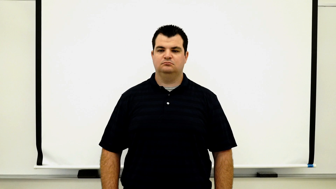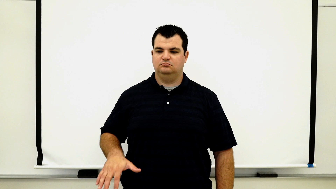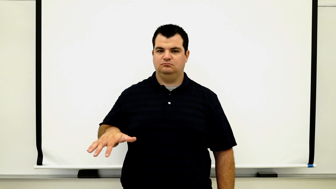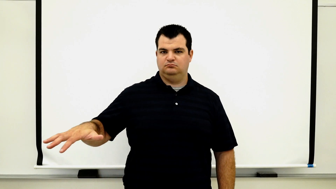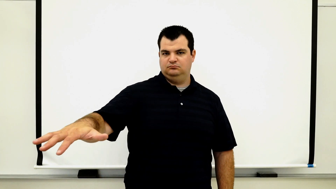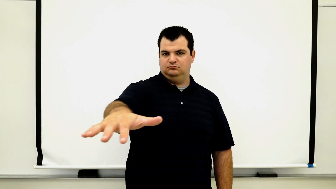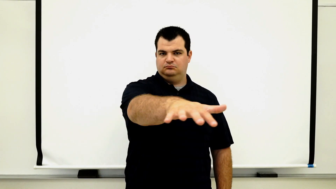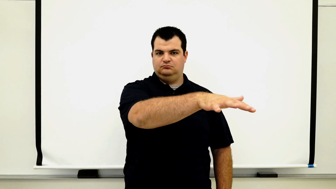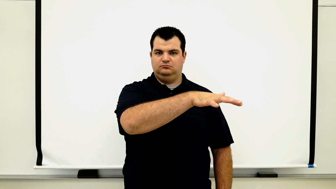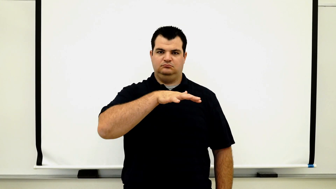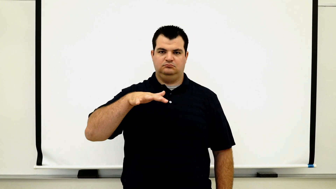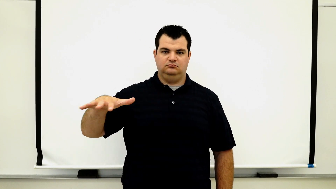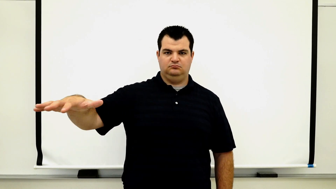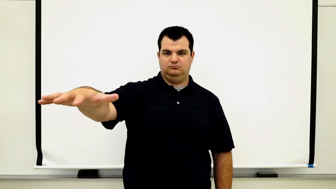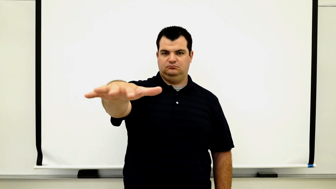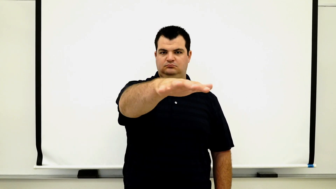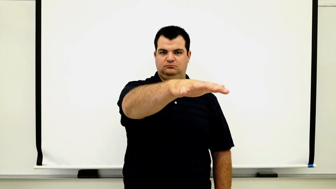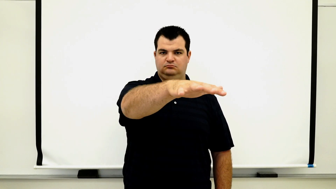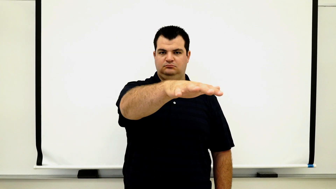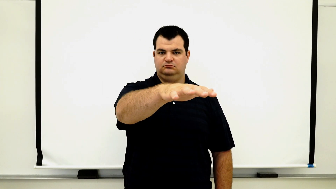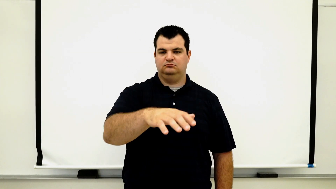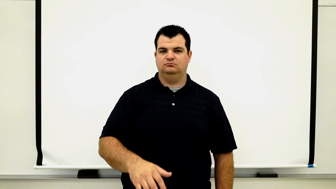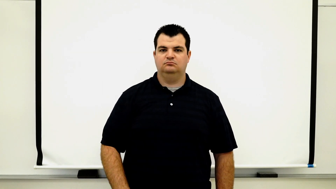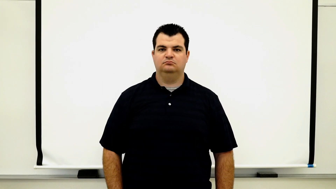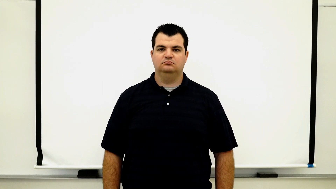Field